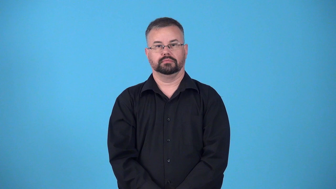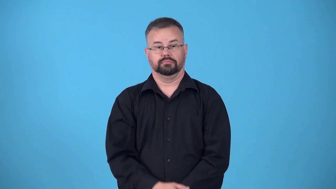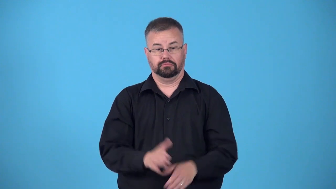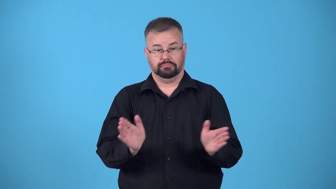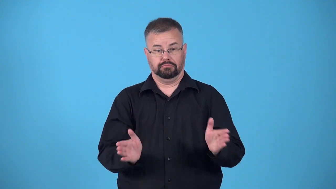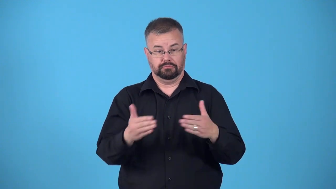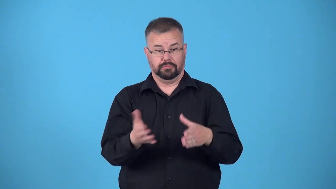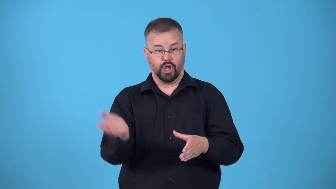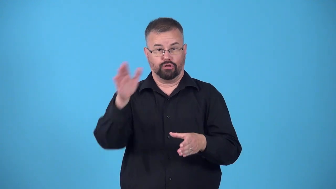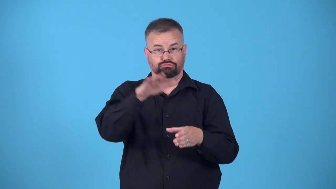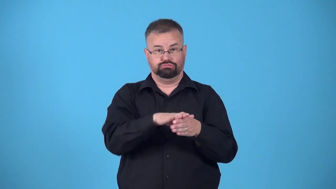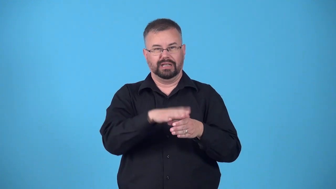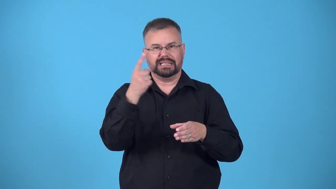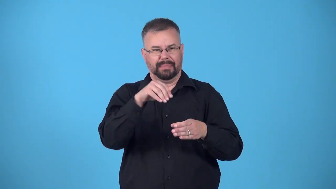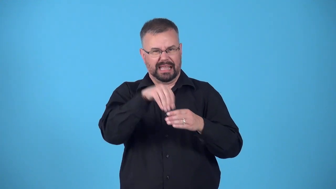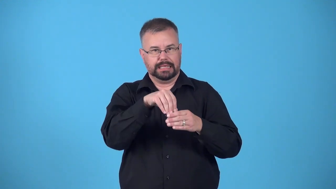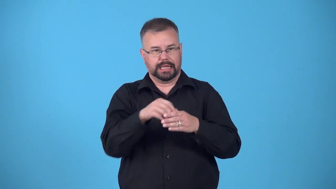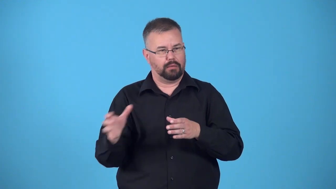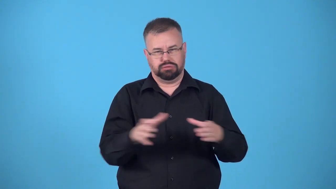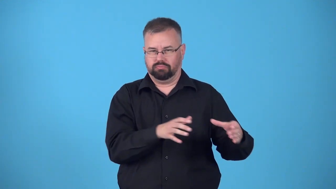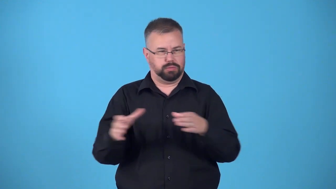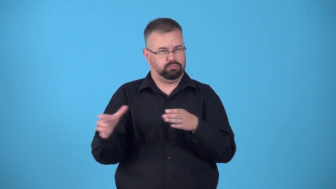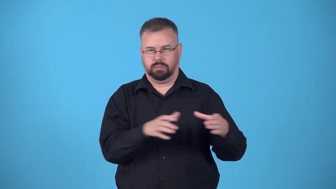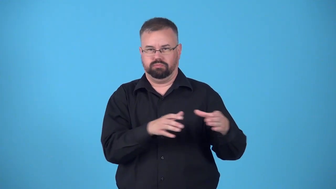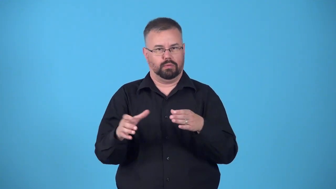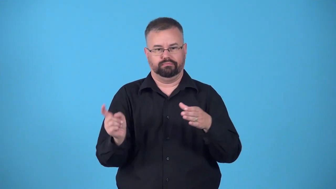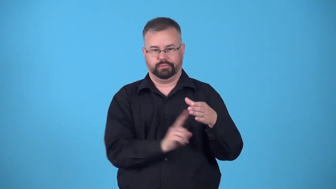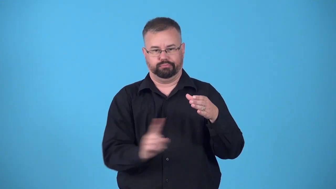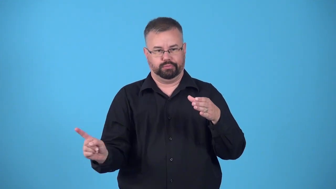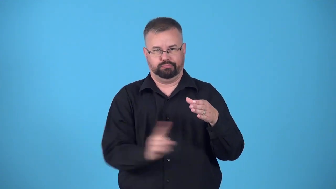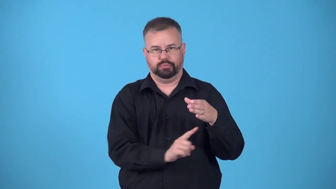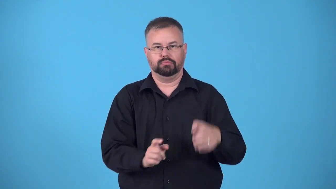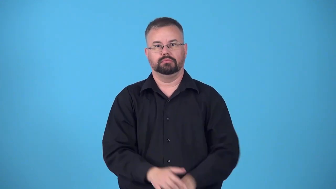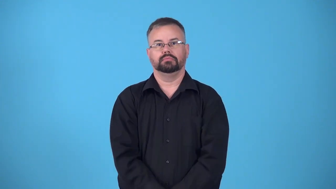rattle around, rattle about